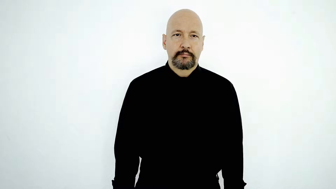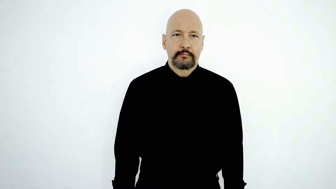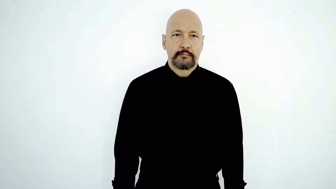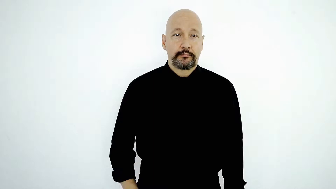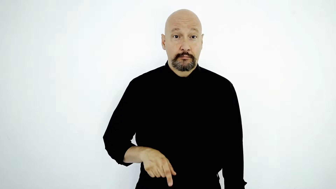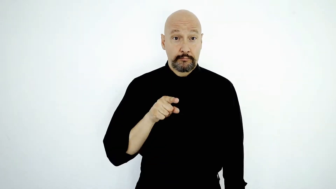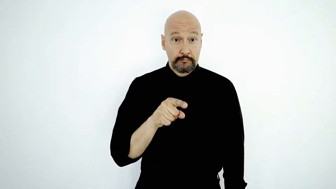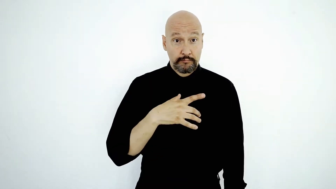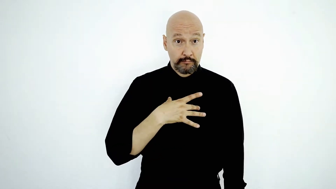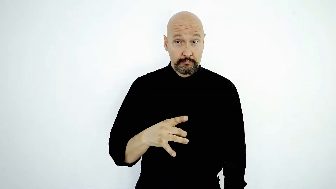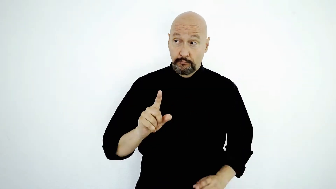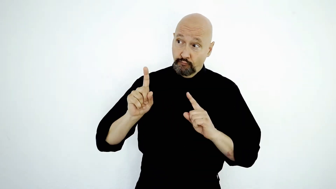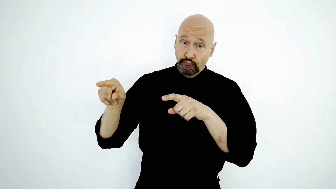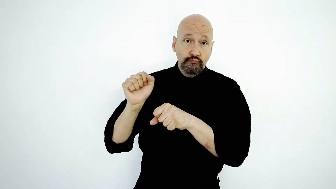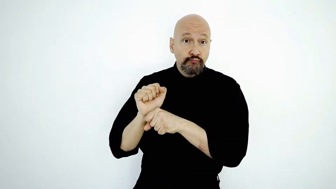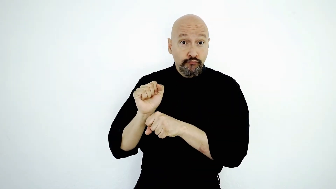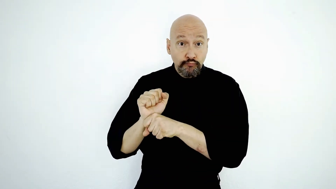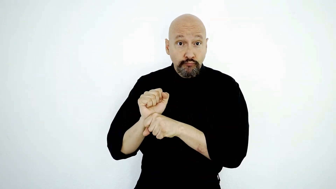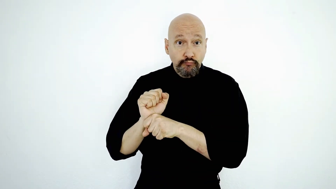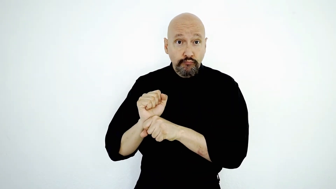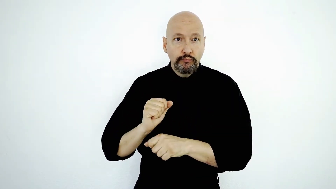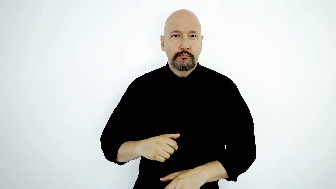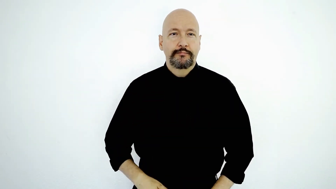YOU LIKE GO WORK? (DO YOU LIKE GOING TO WORK?)